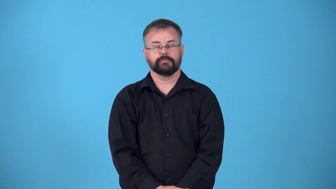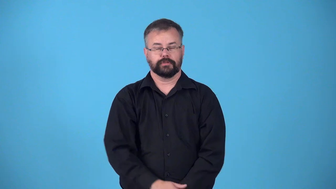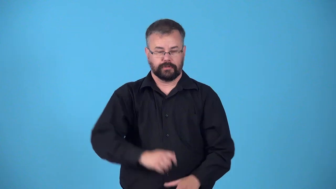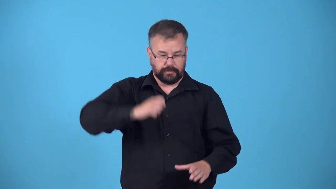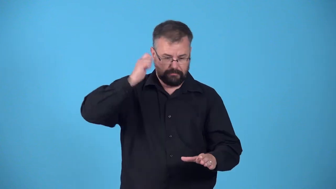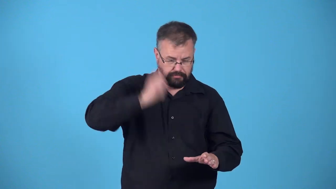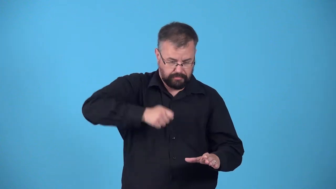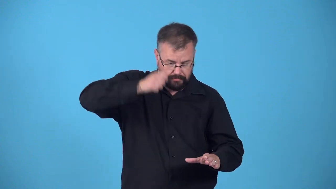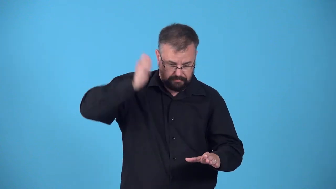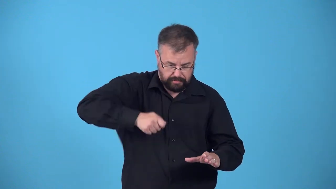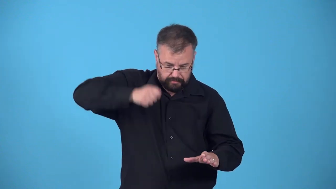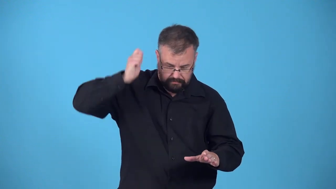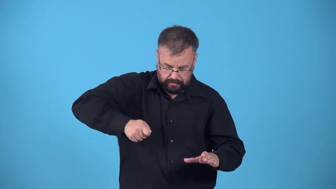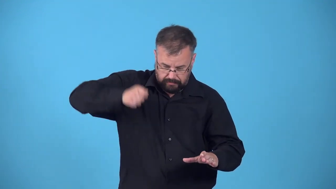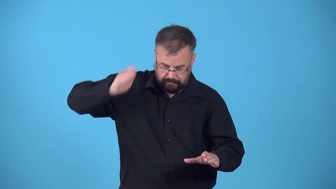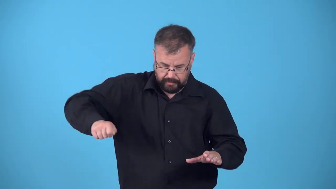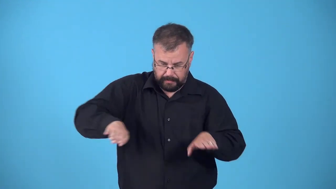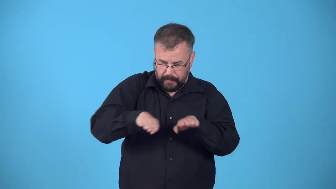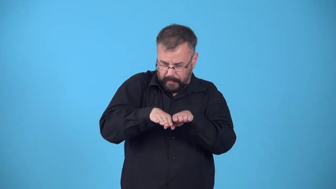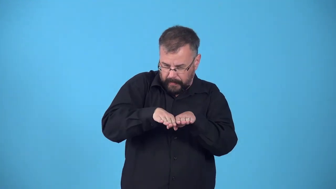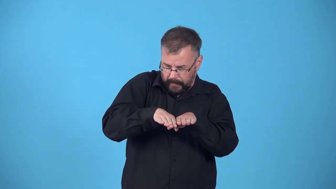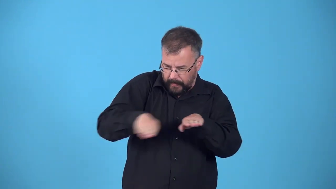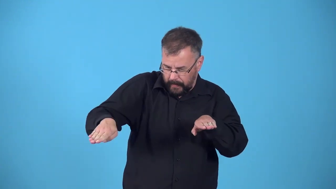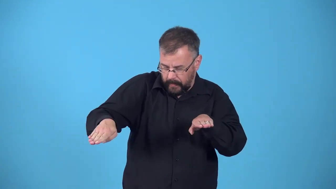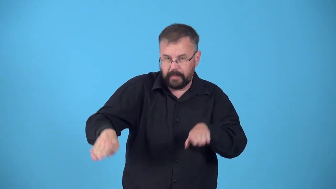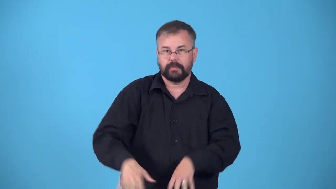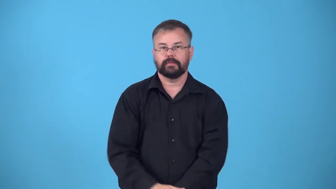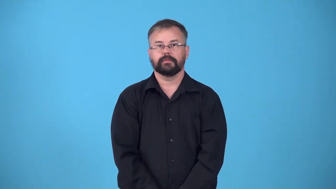foliate